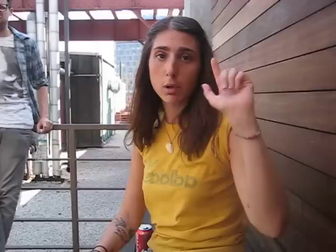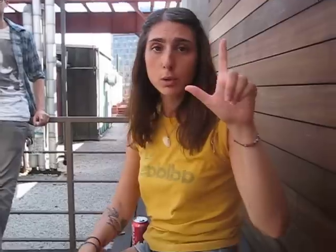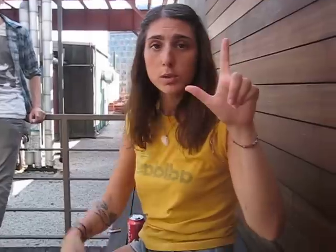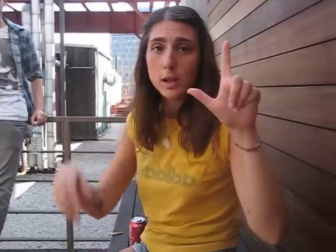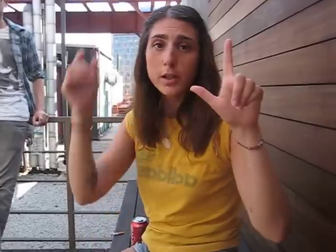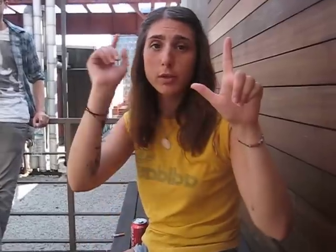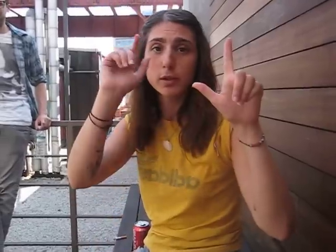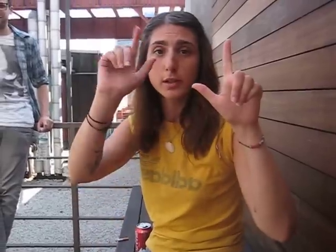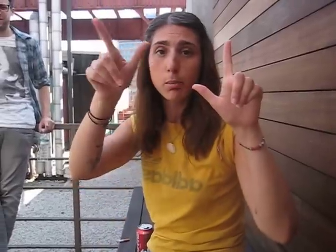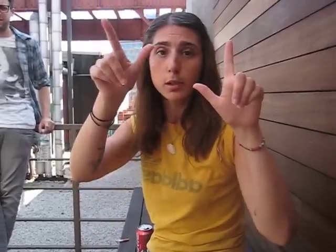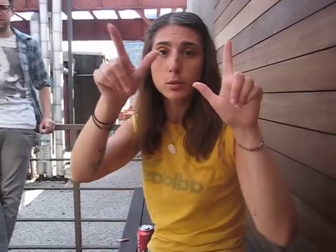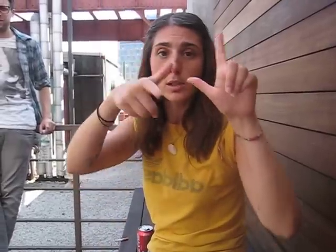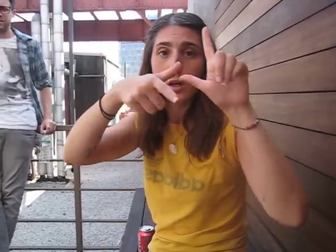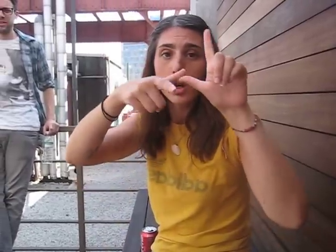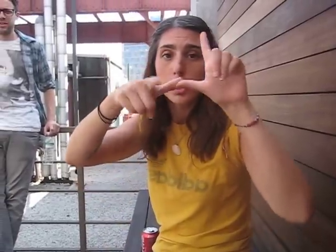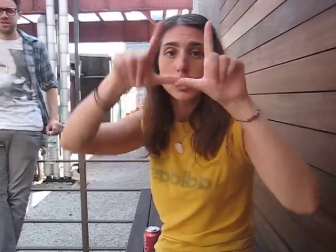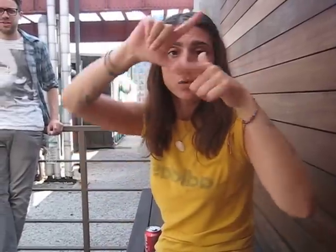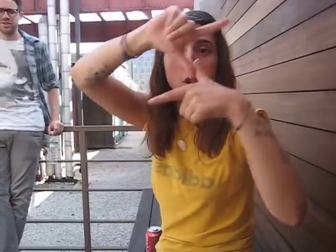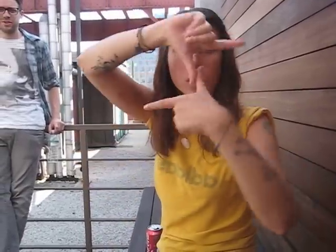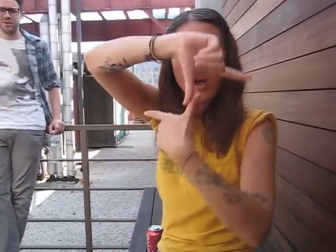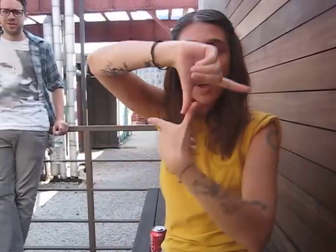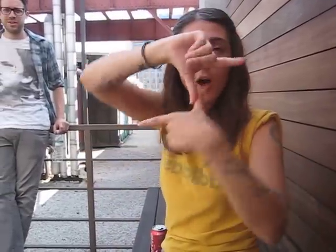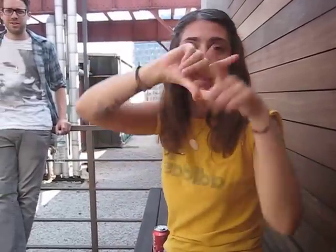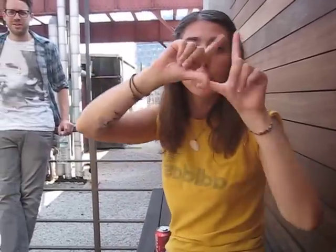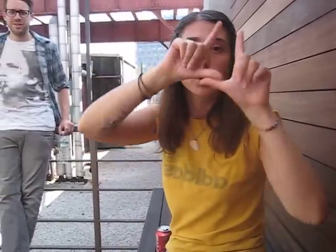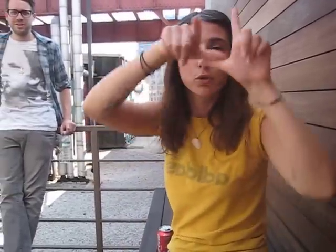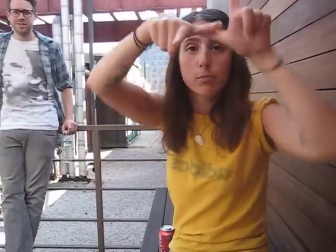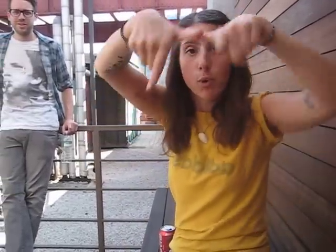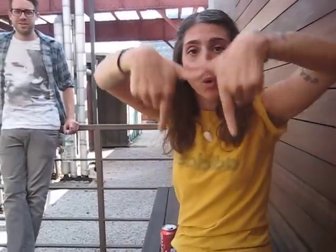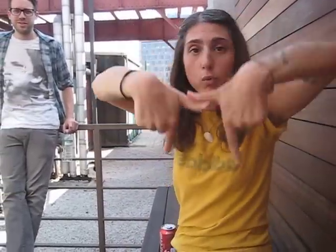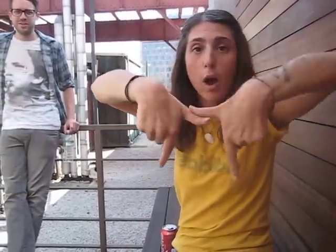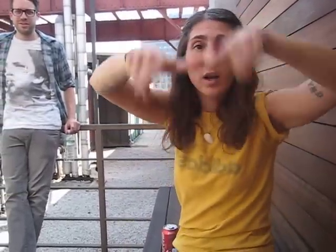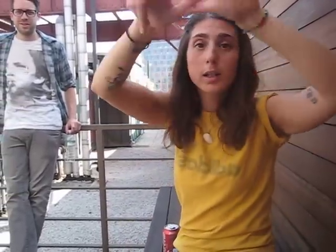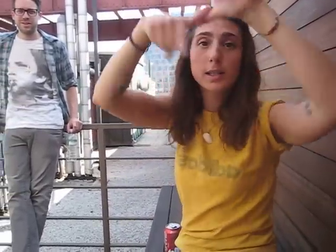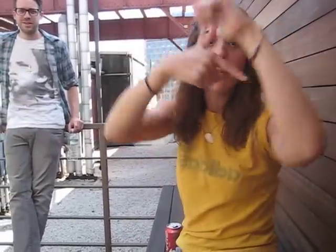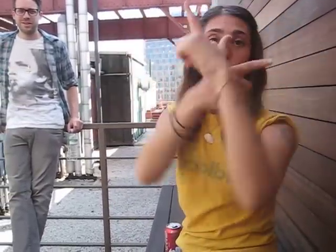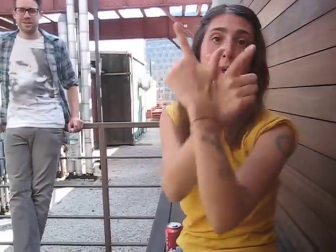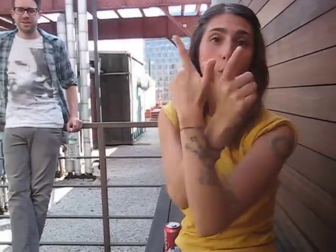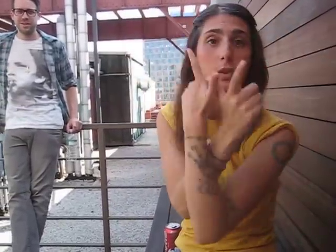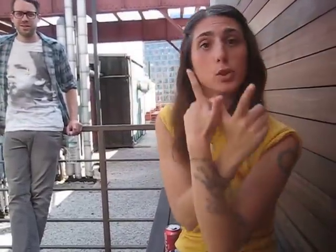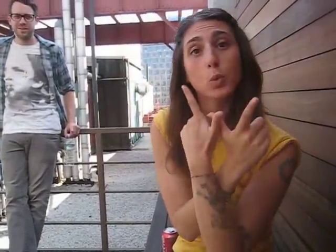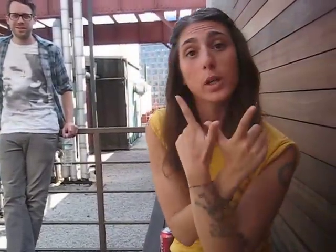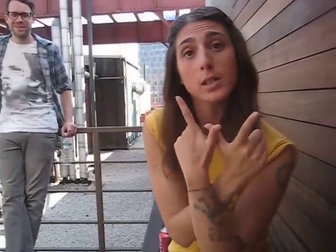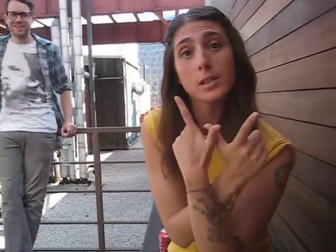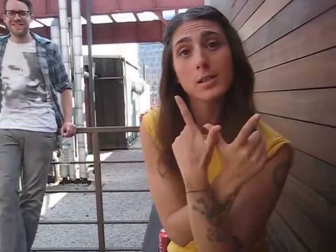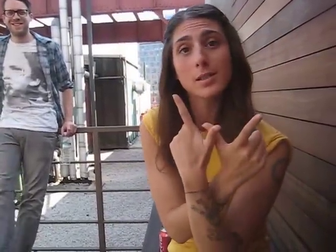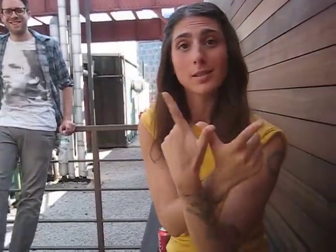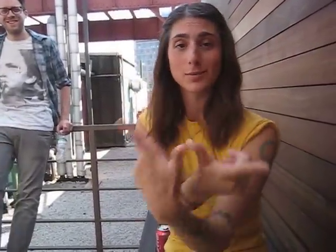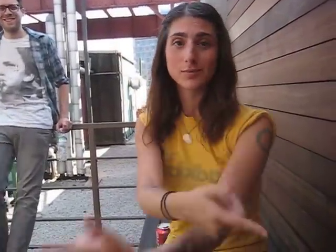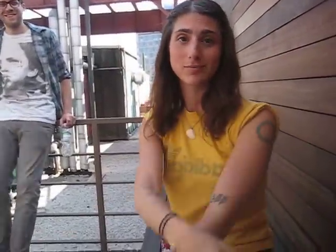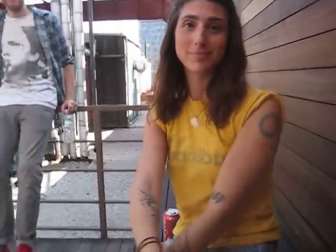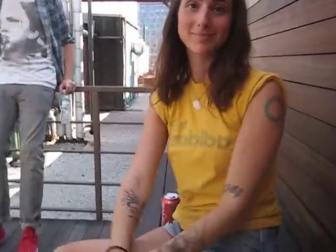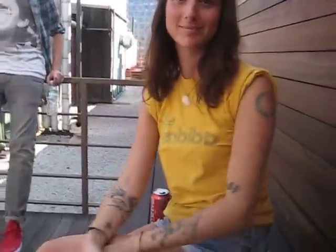Loser